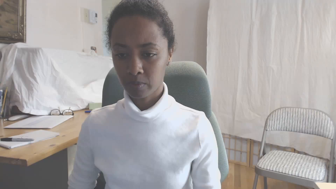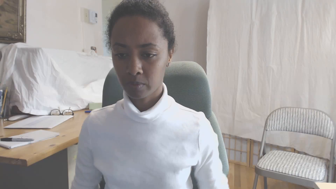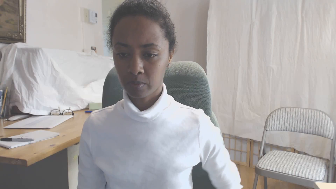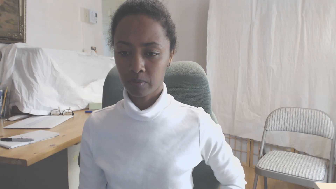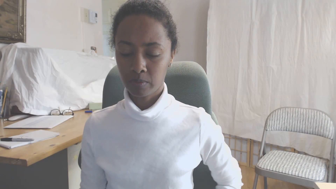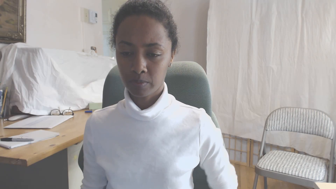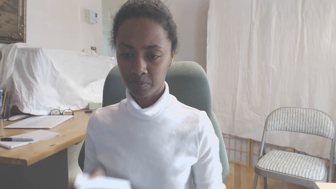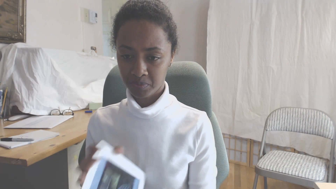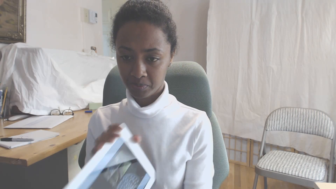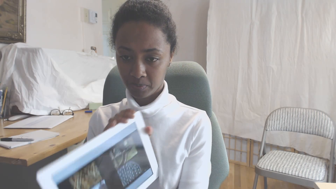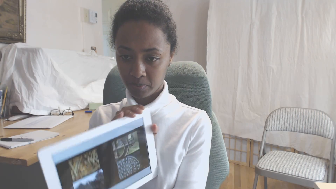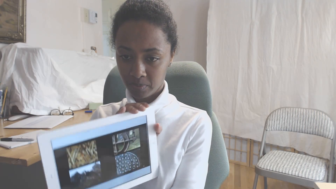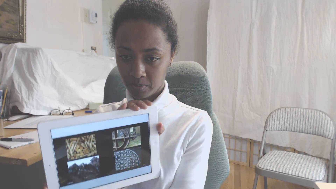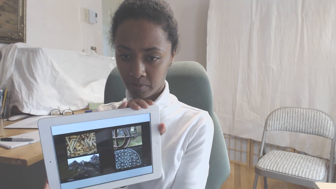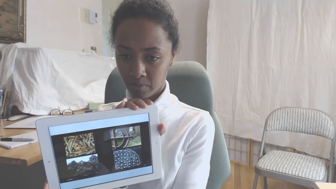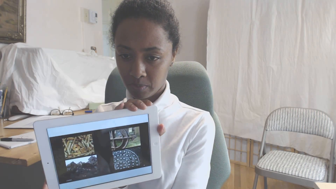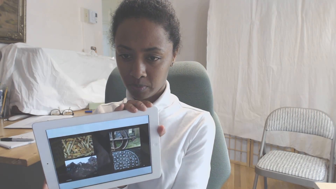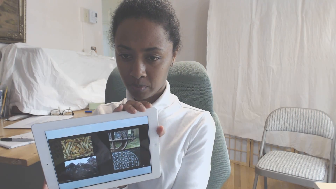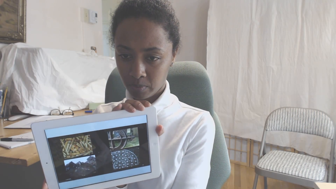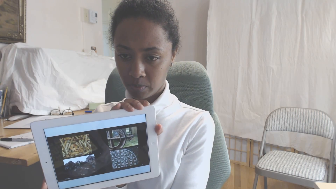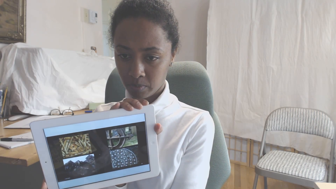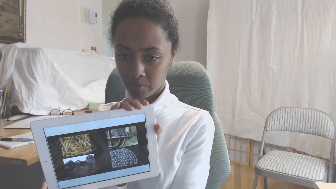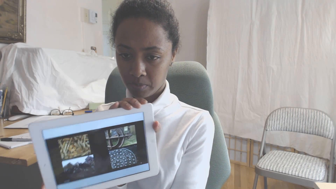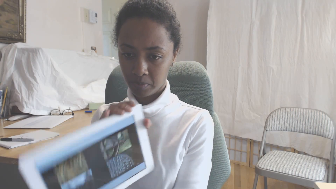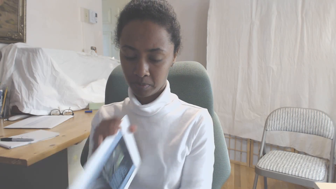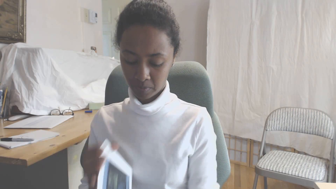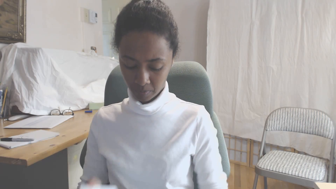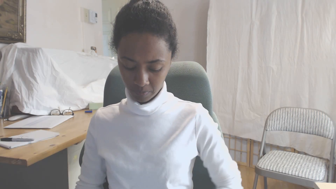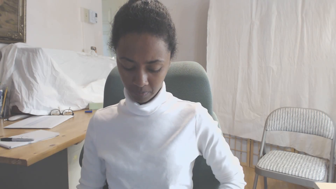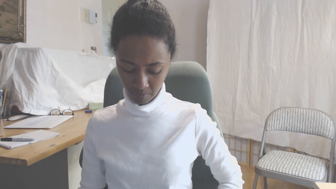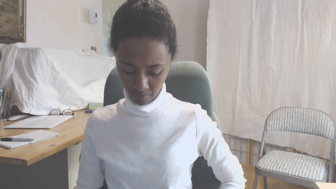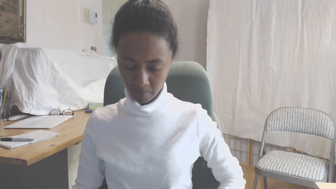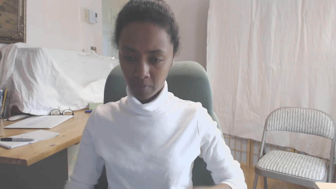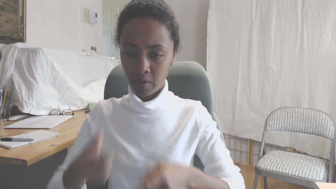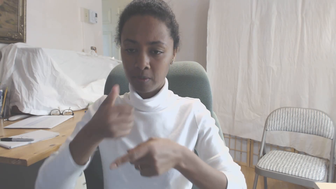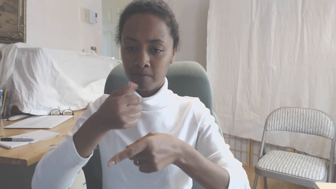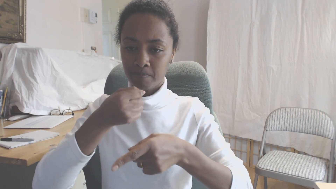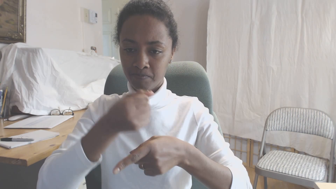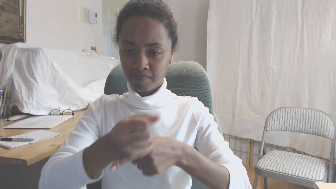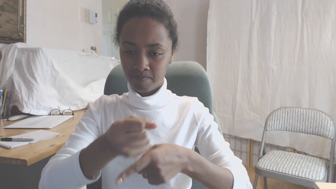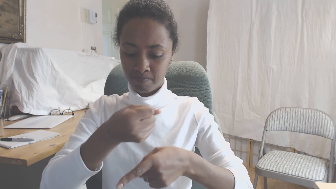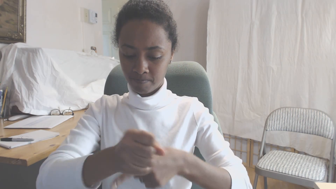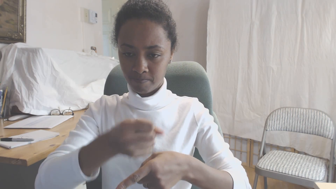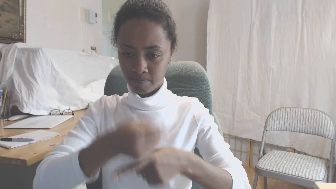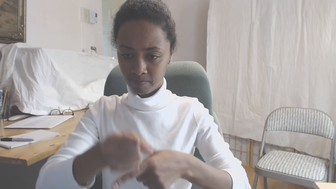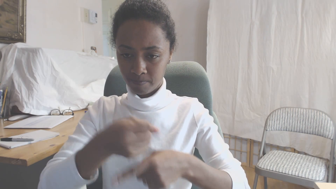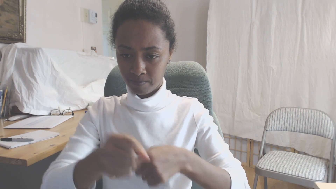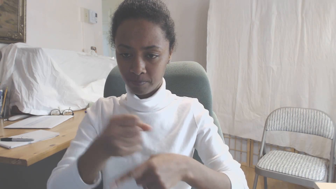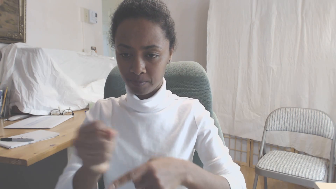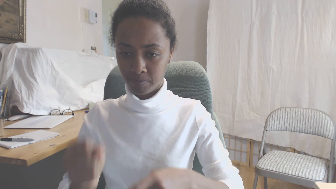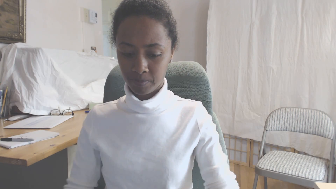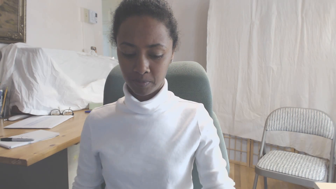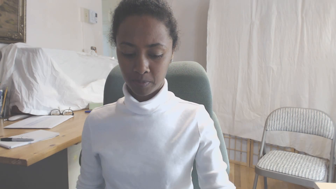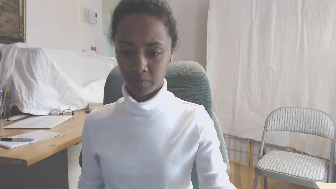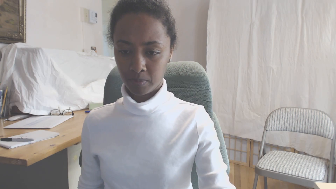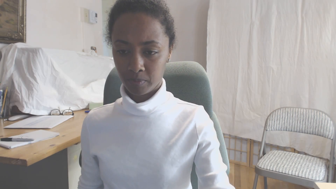iron